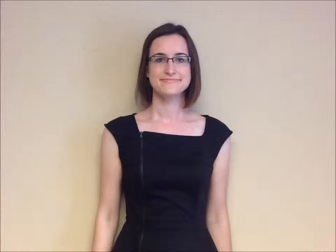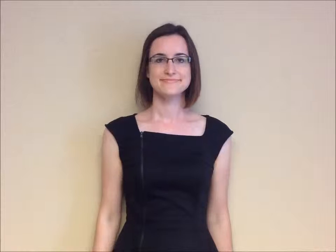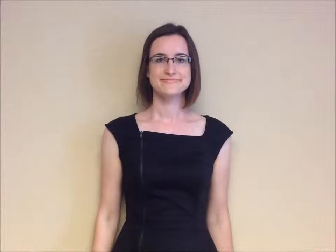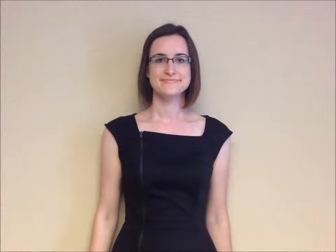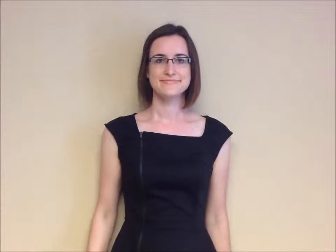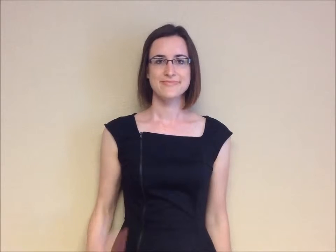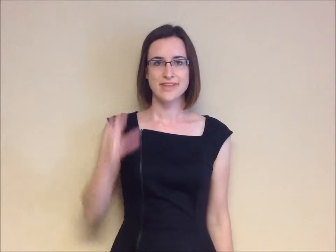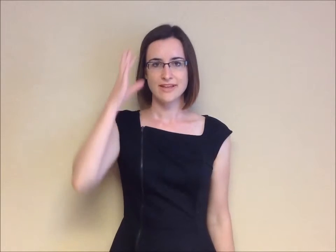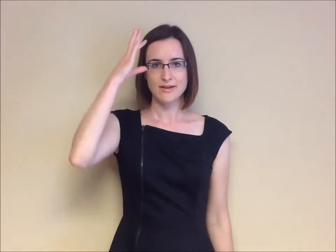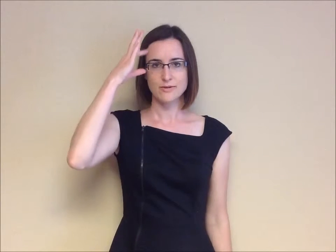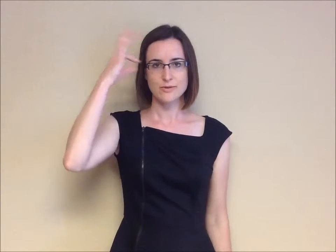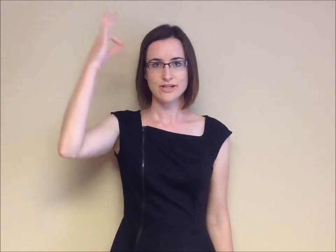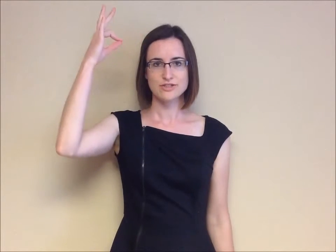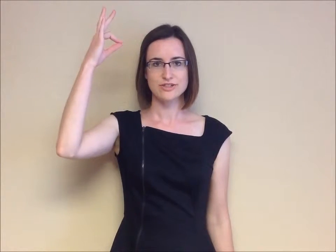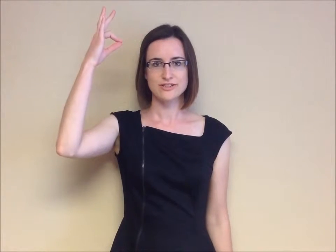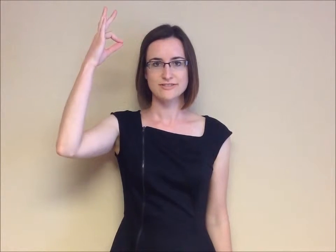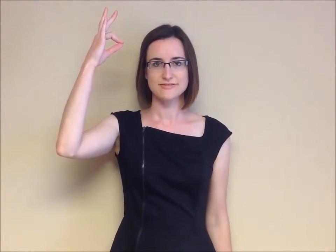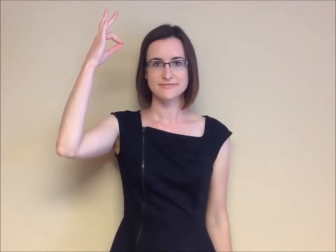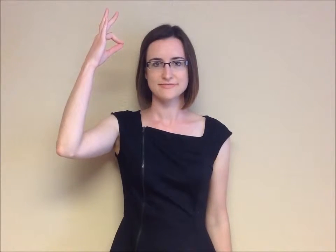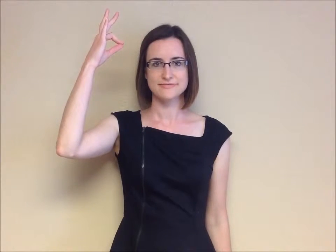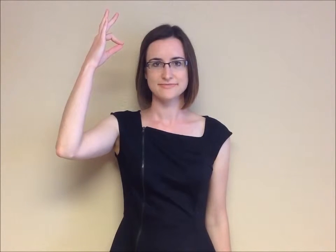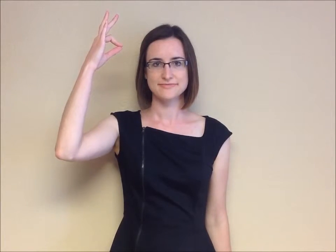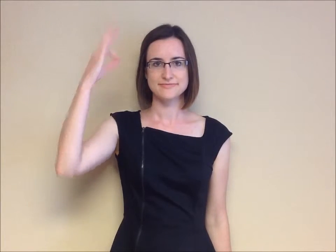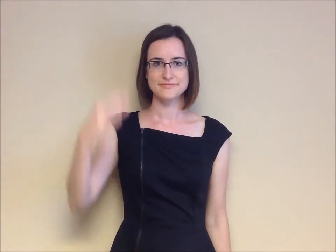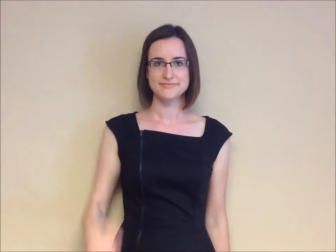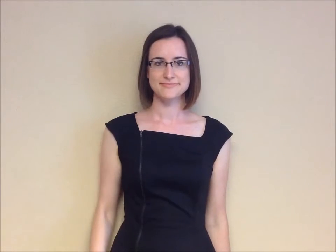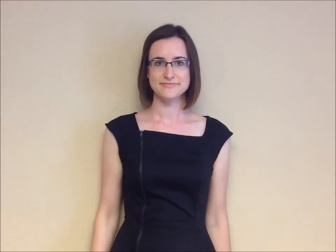Tunisia